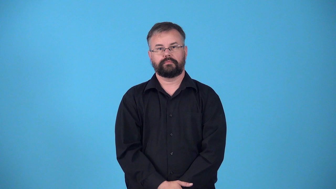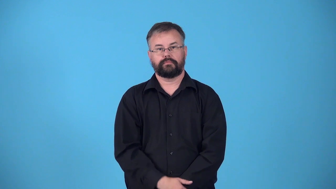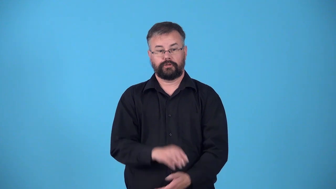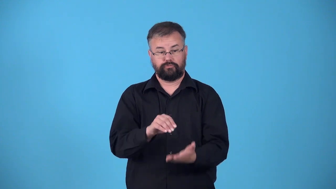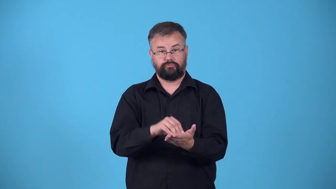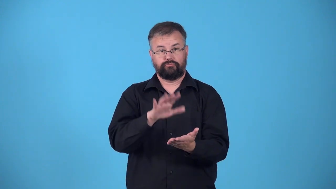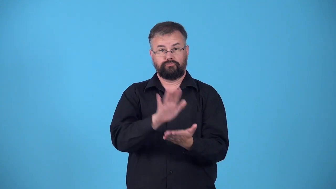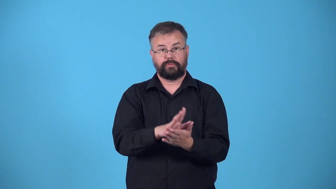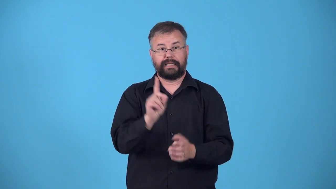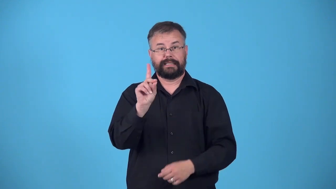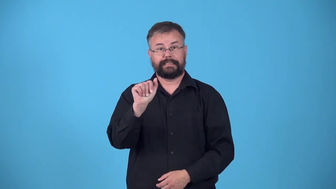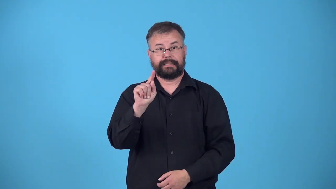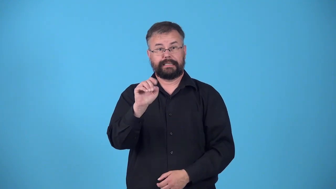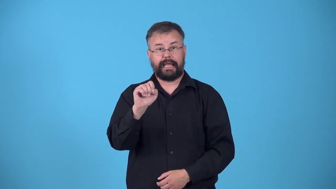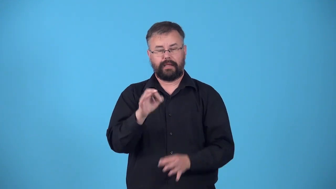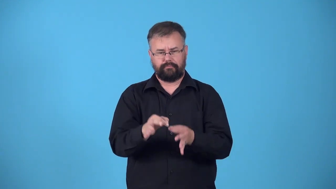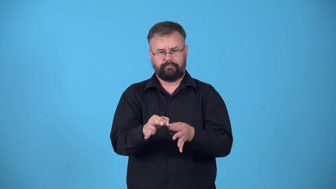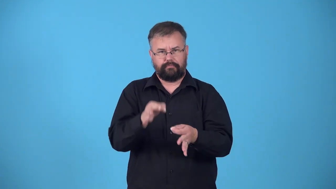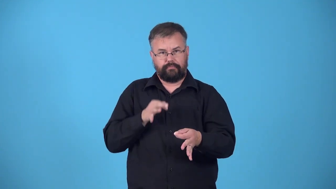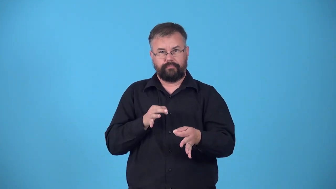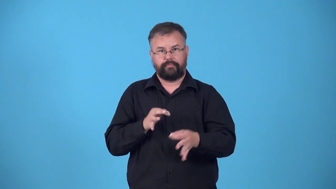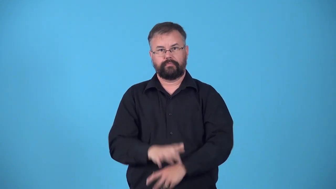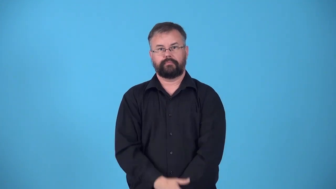predate